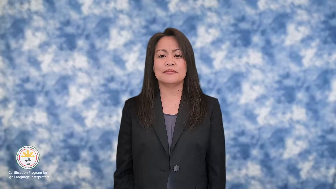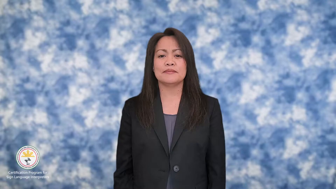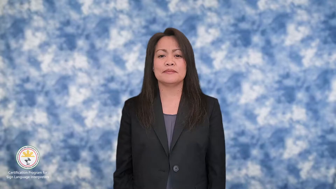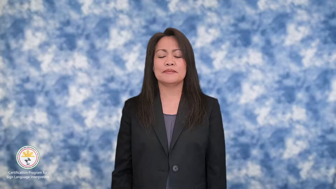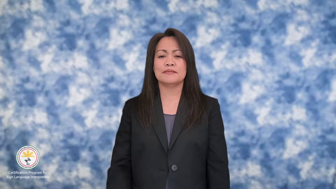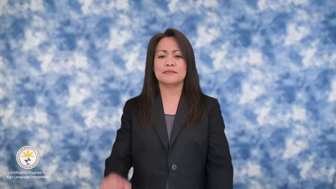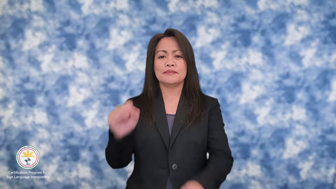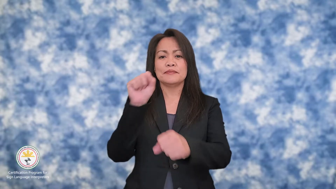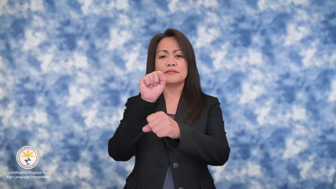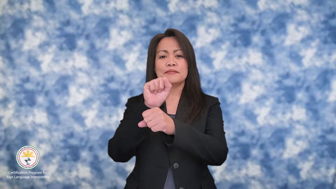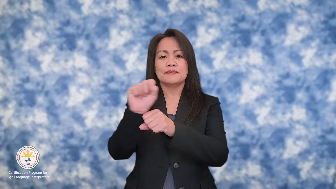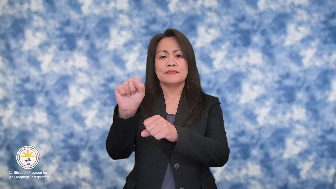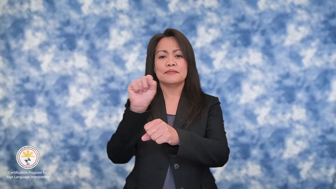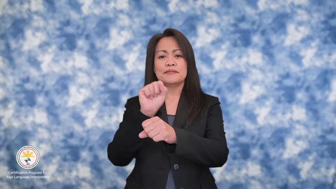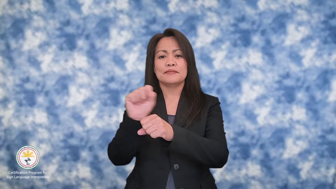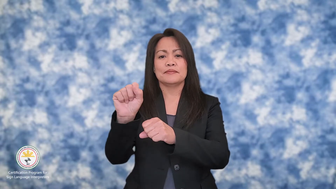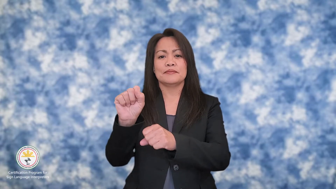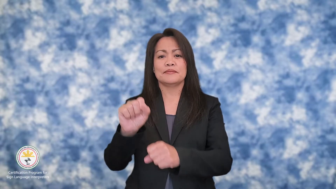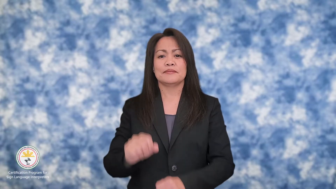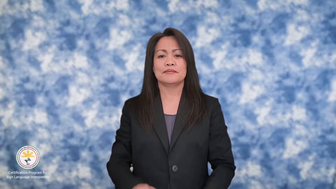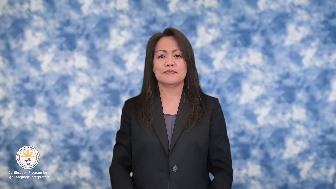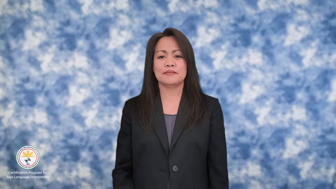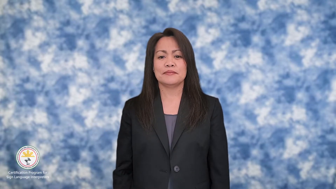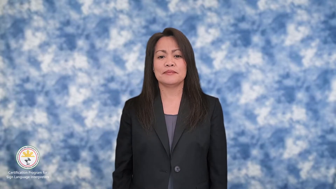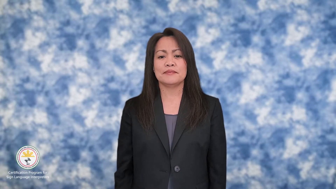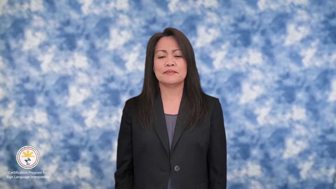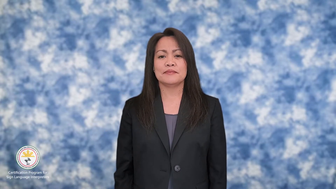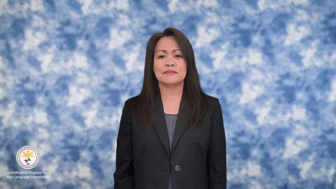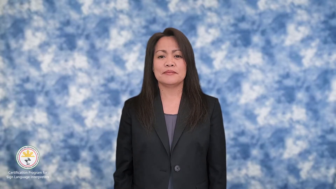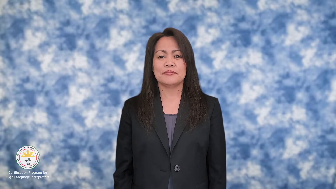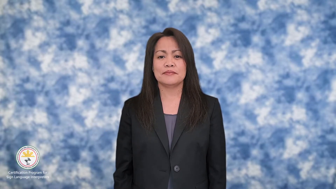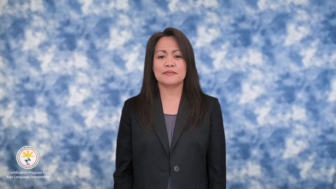Vocation